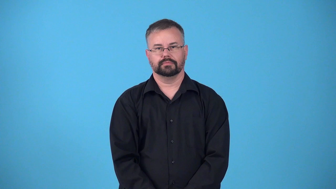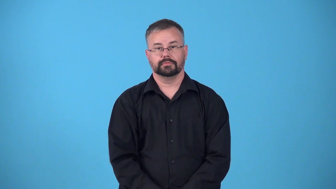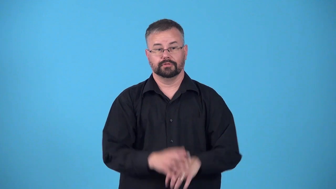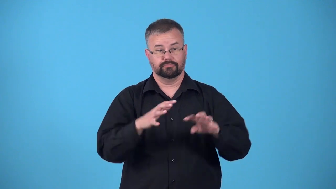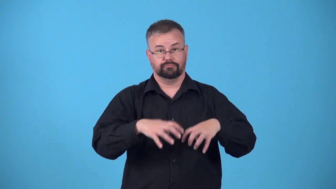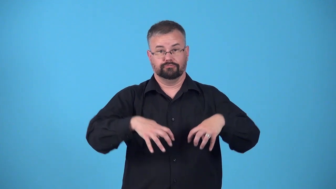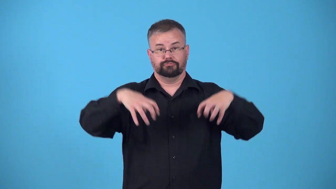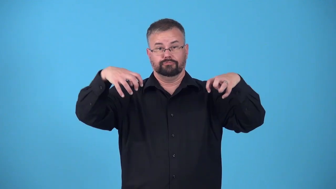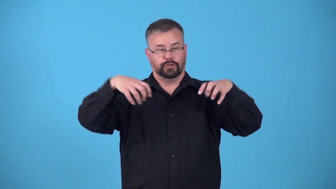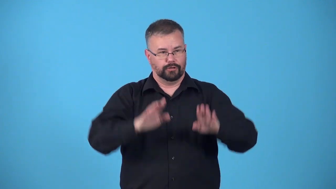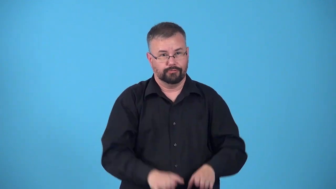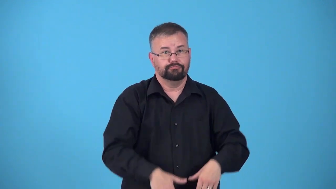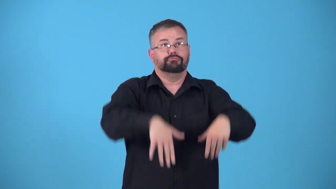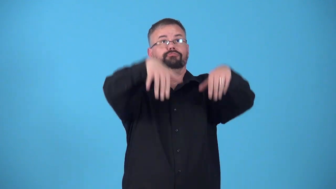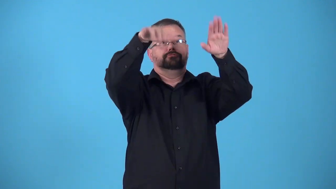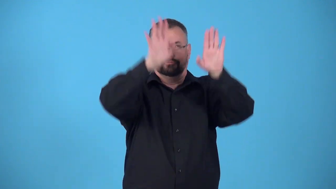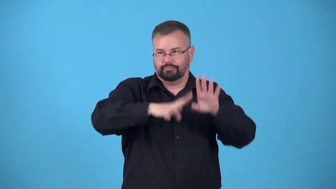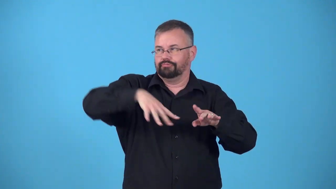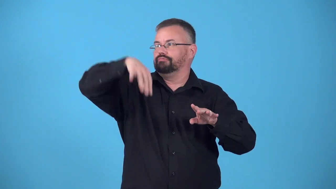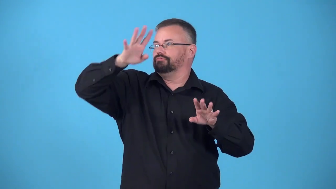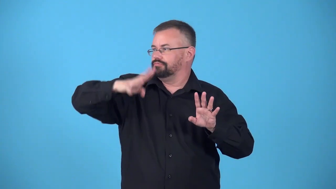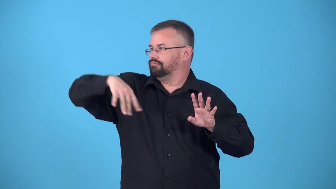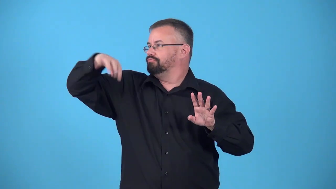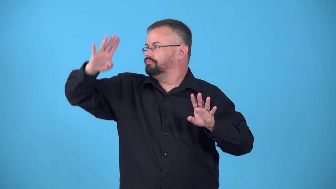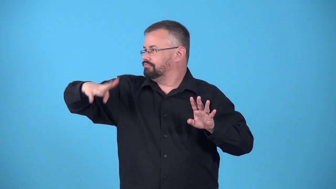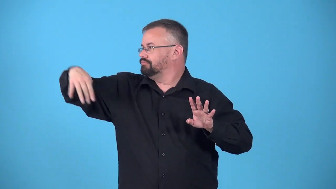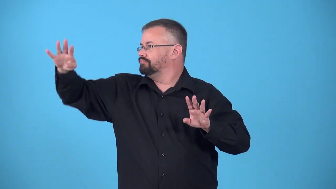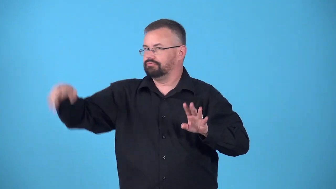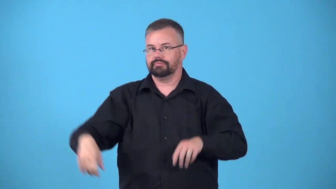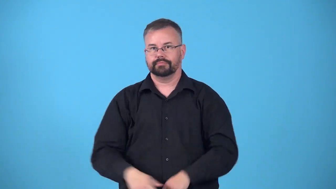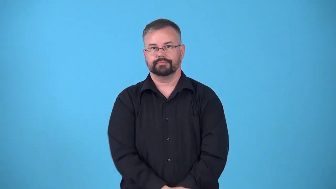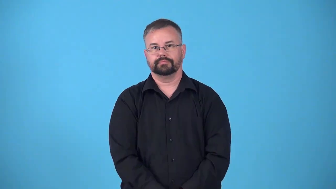wave